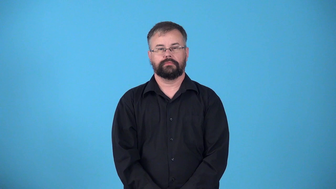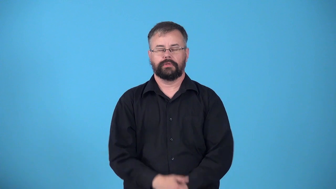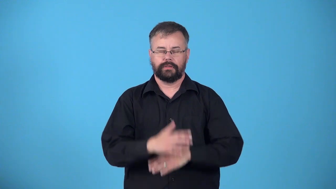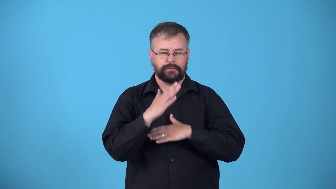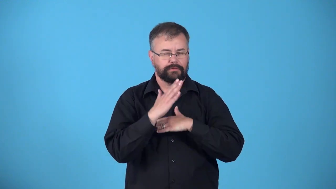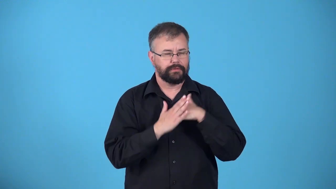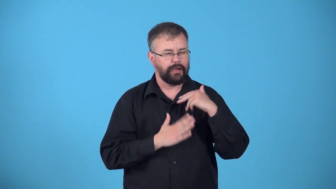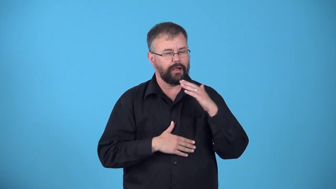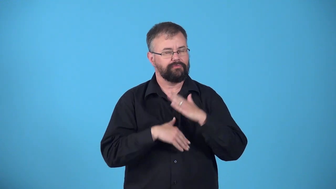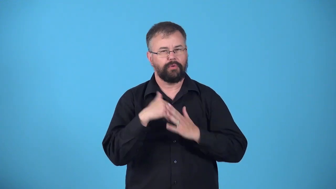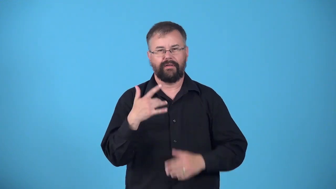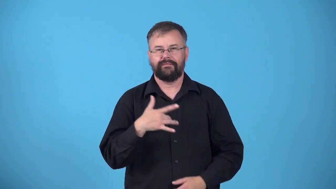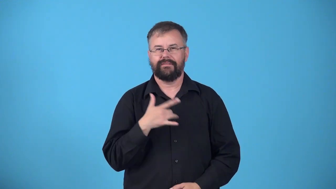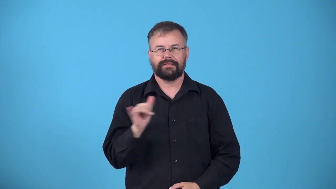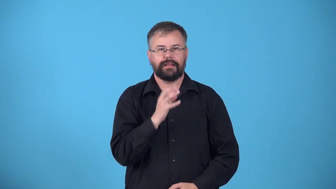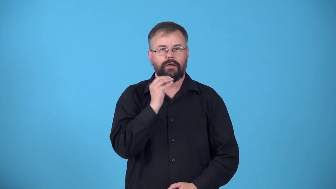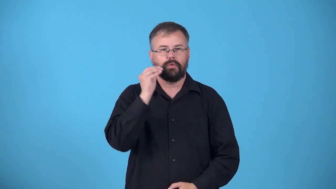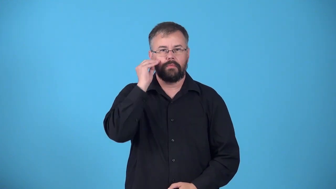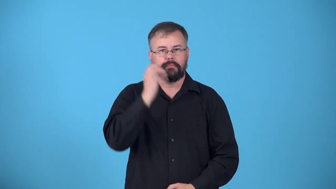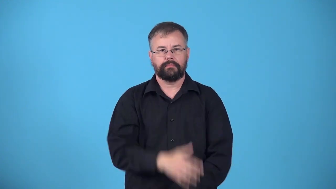homey